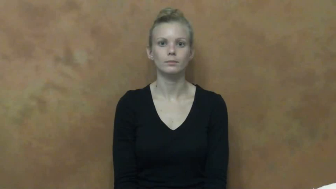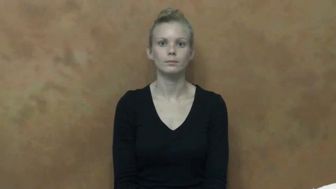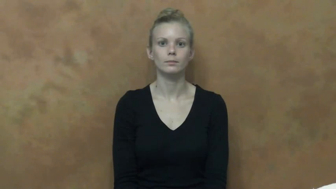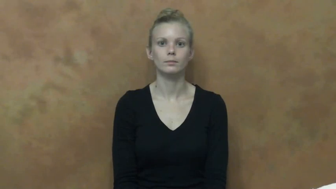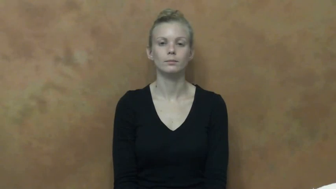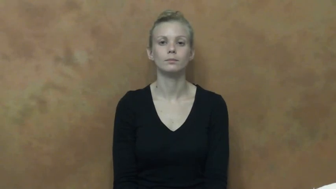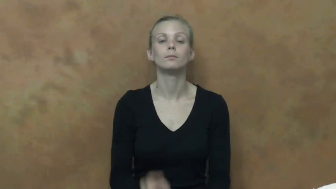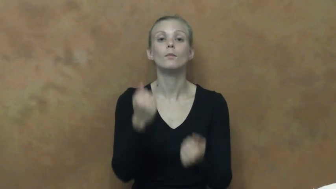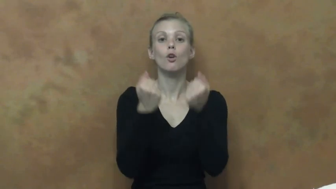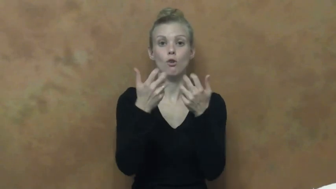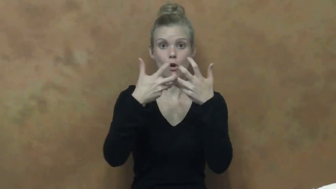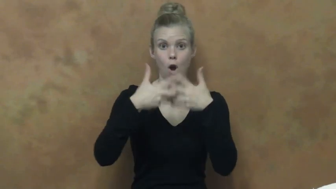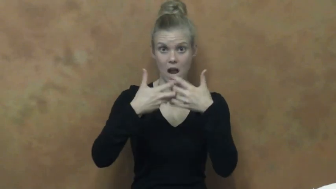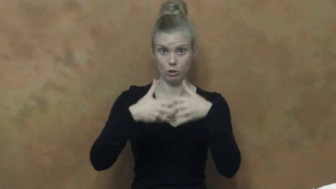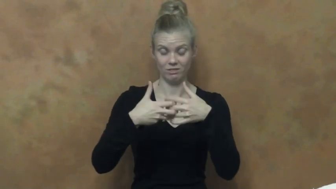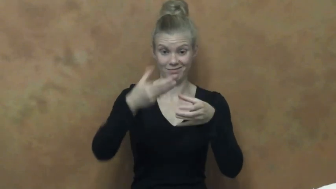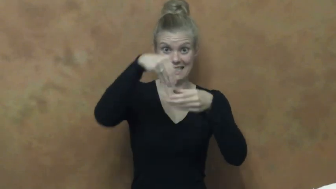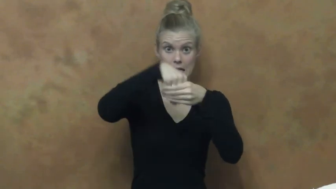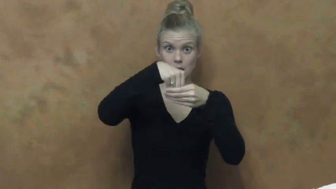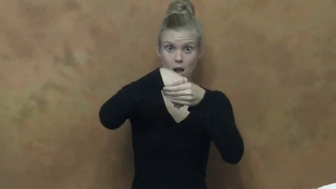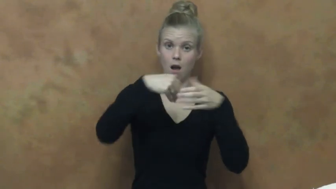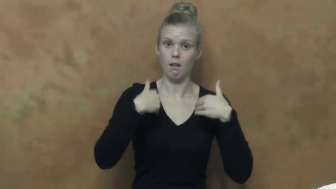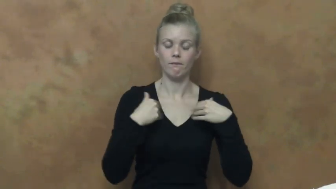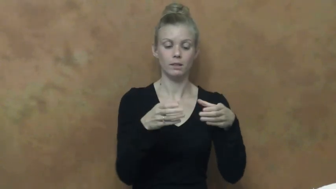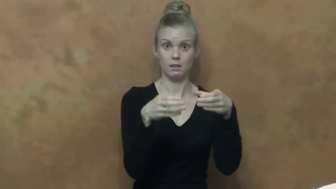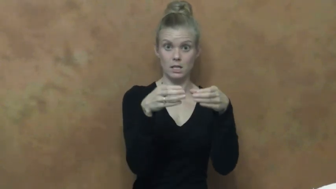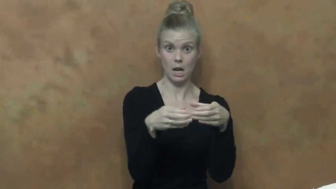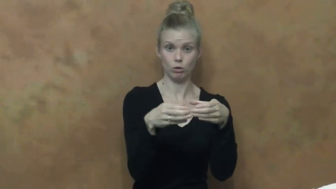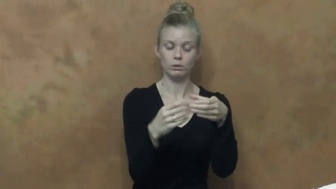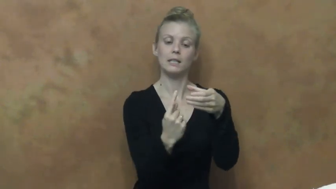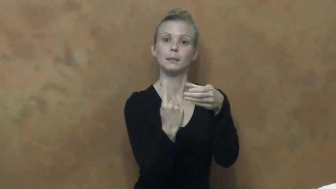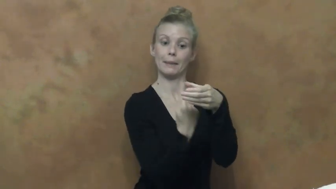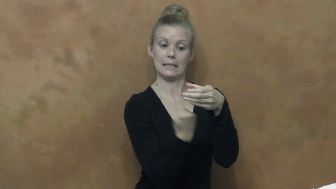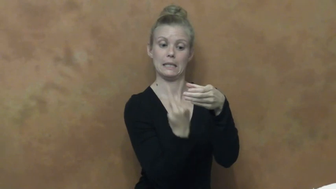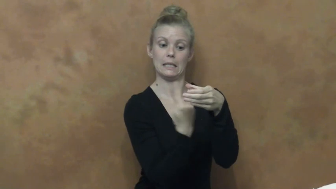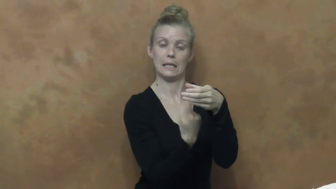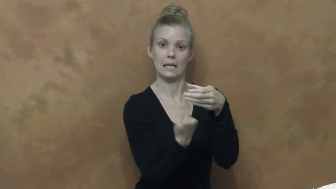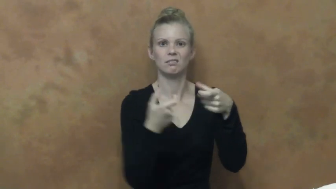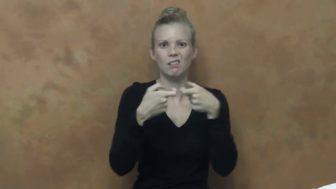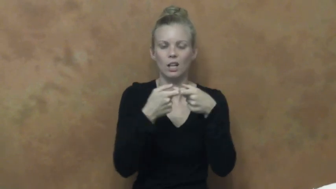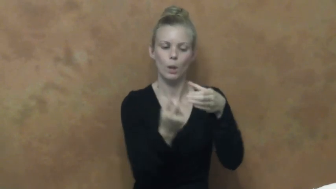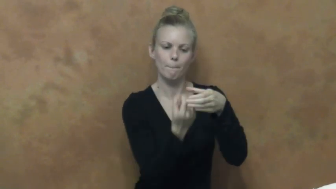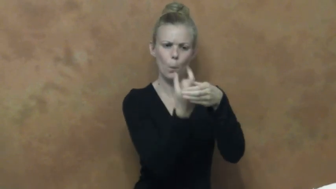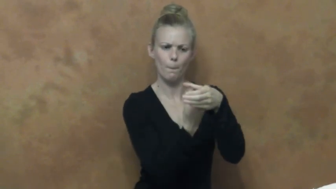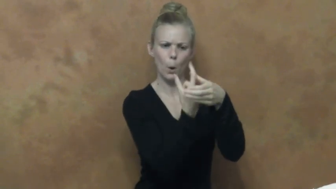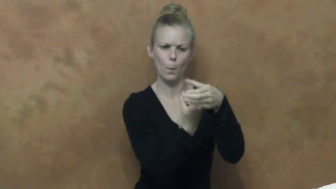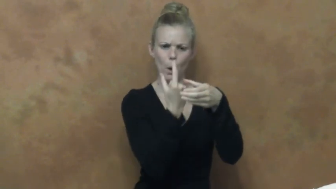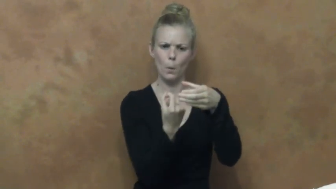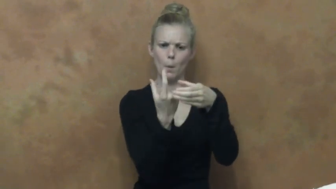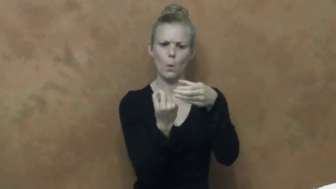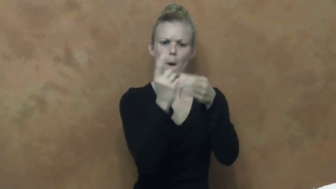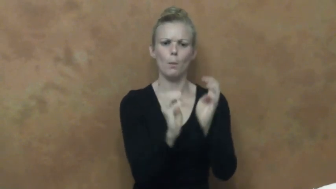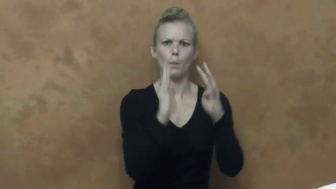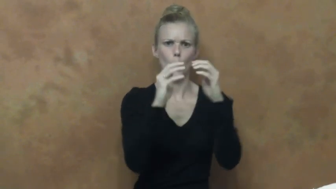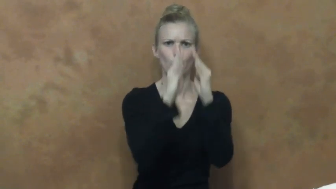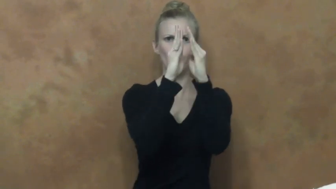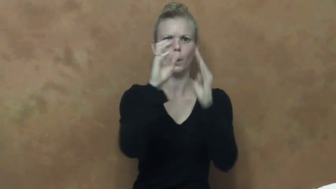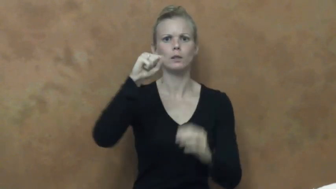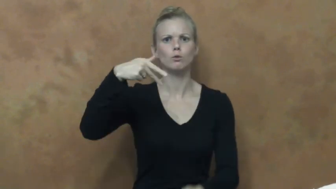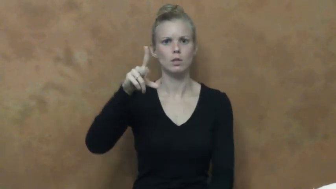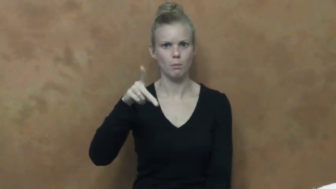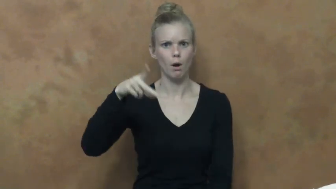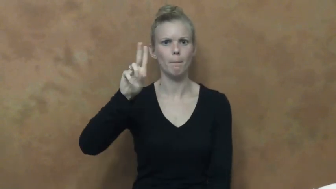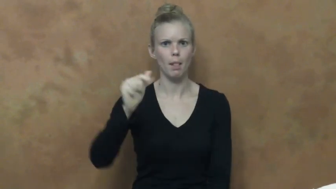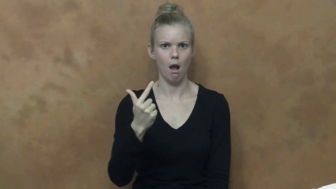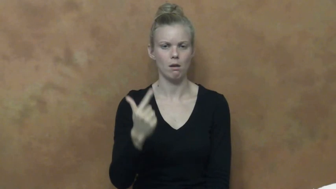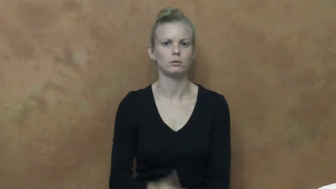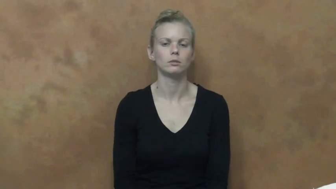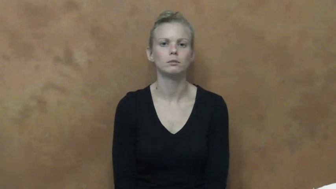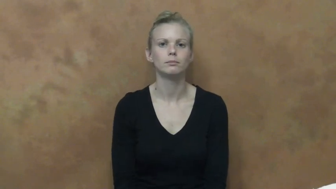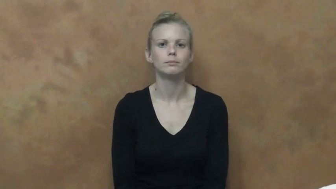distributor-car